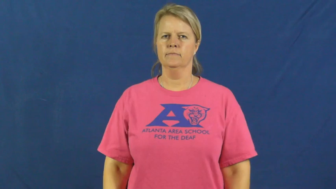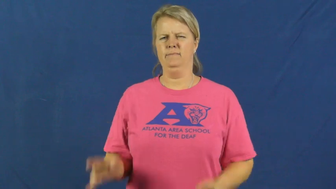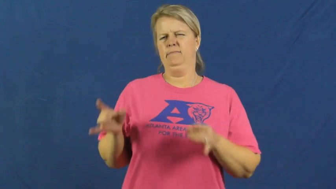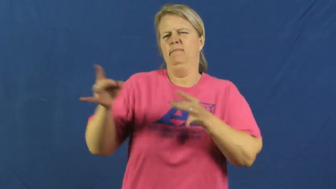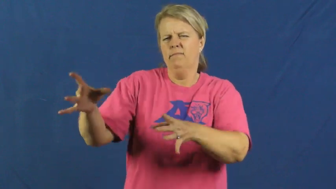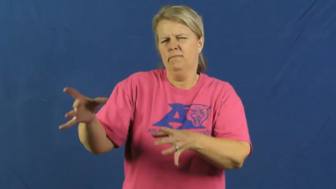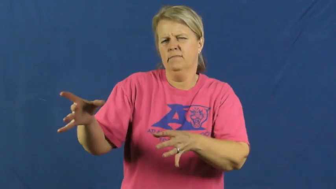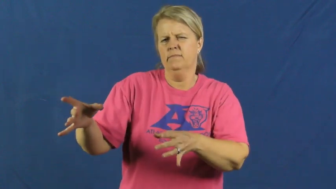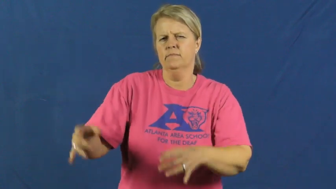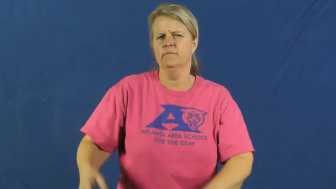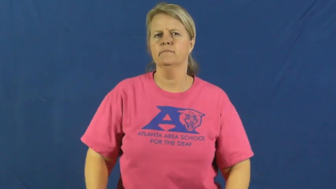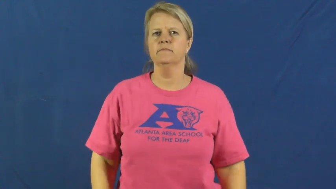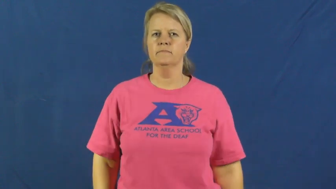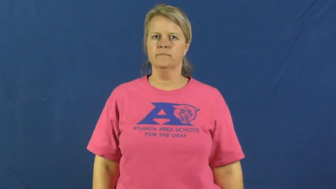can't stand